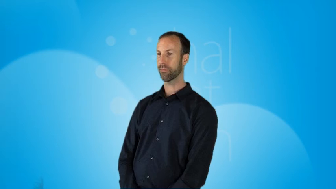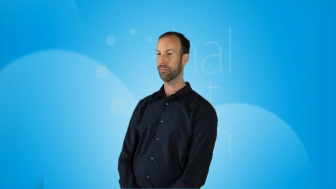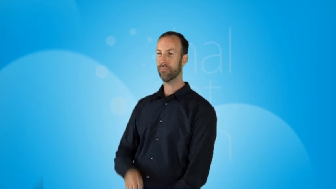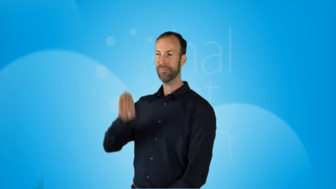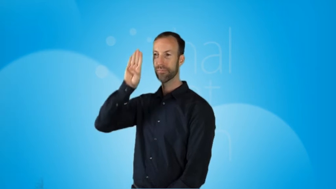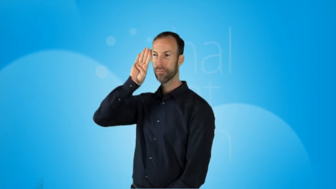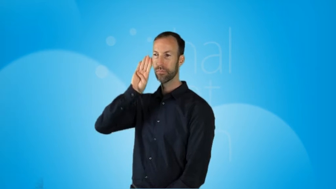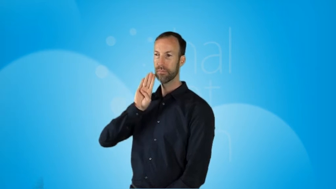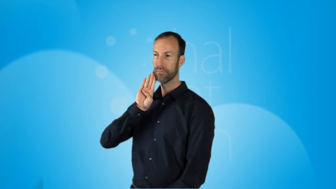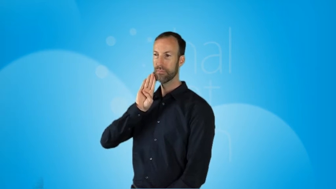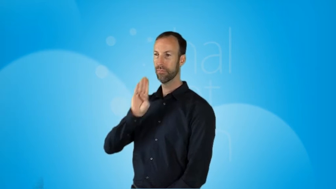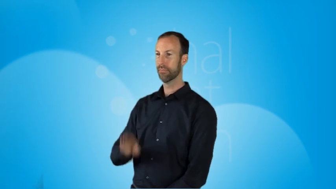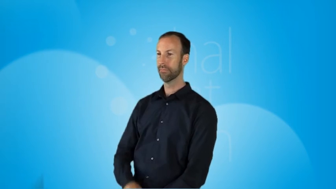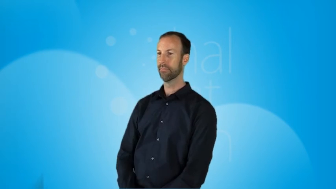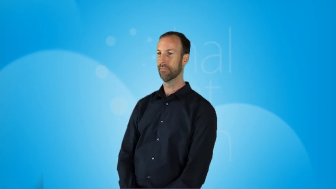brown